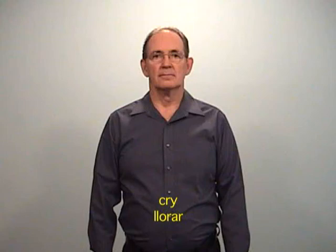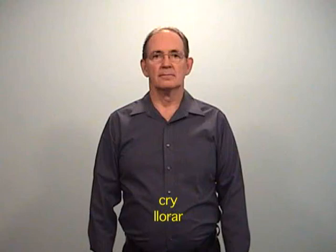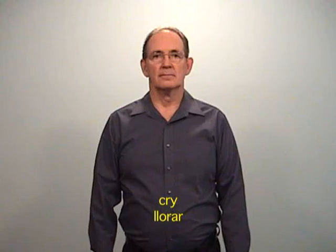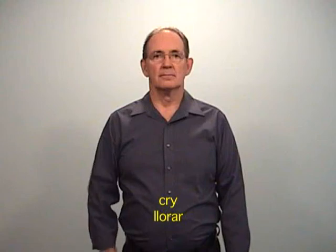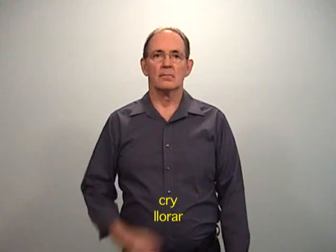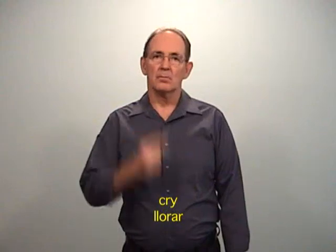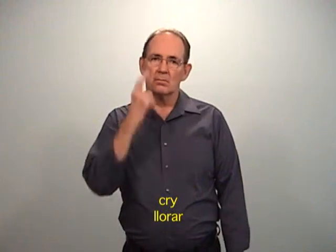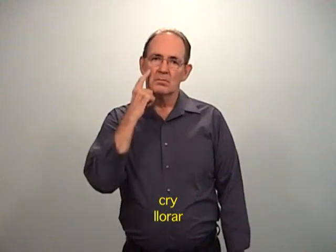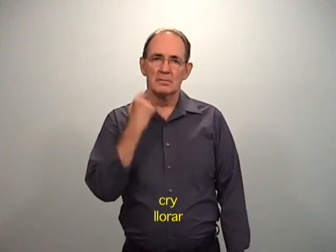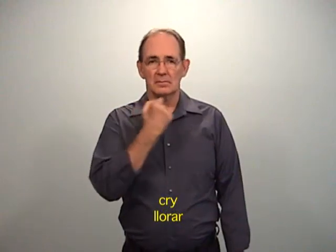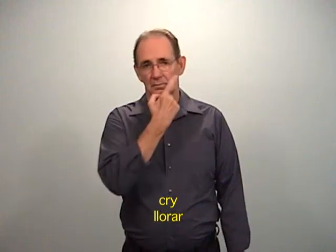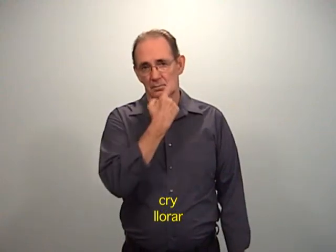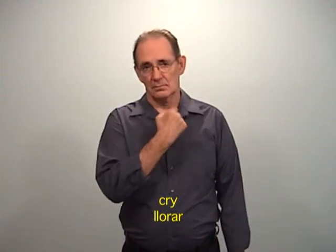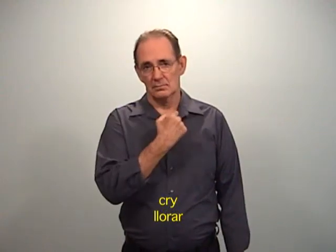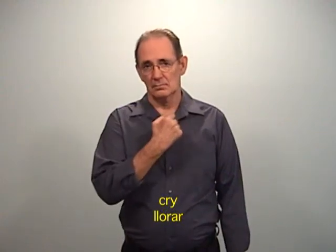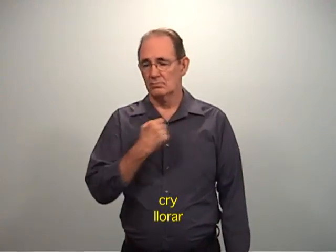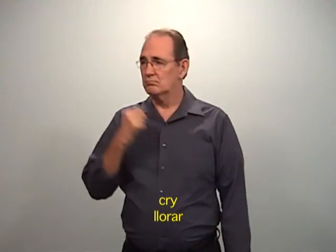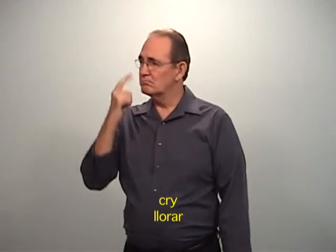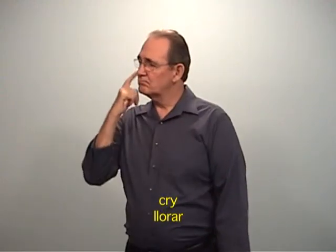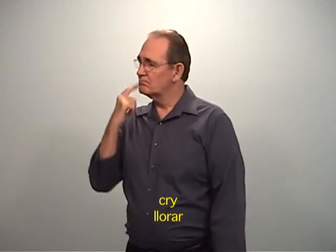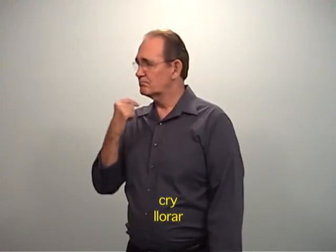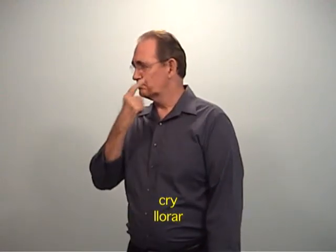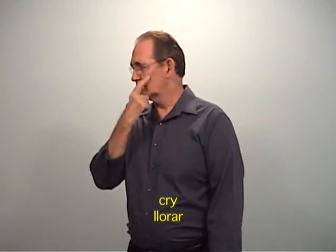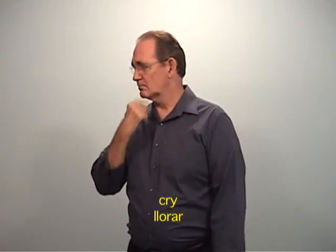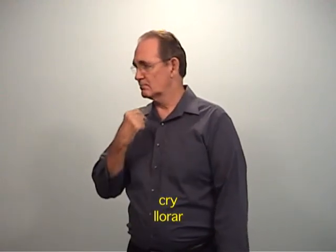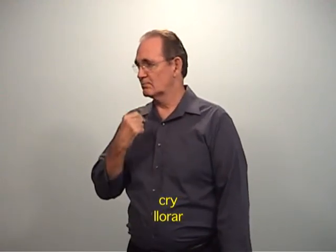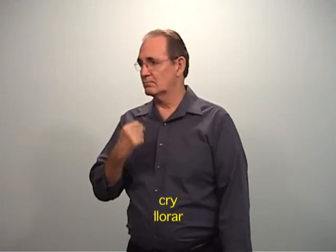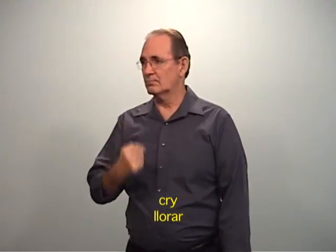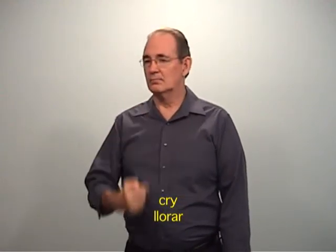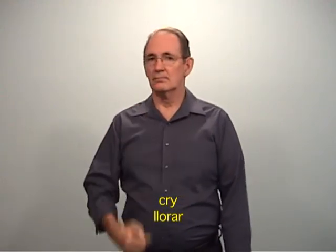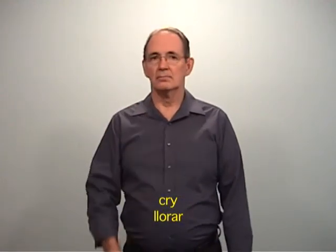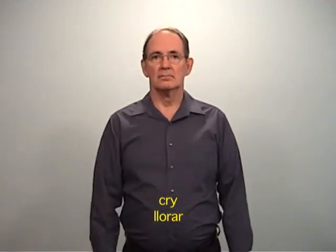Cry